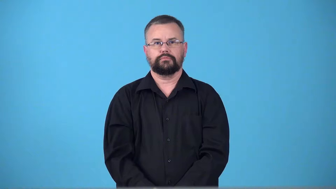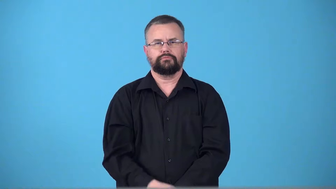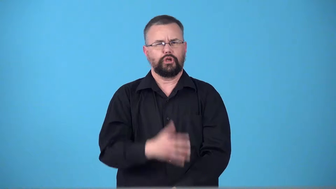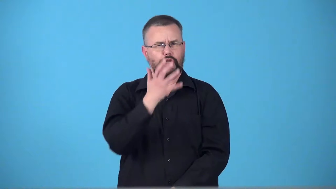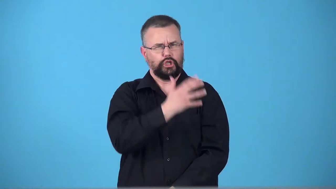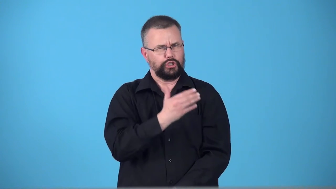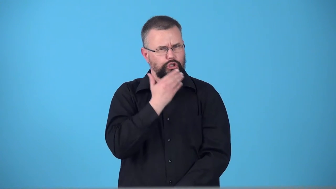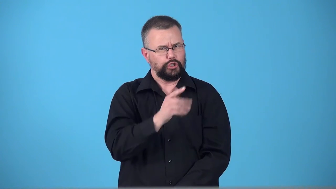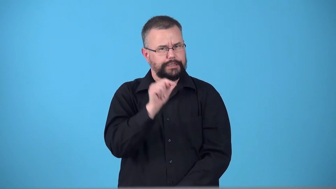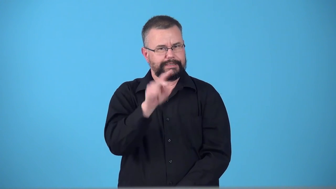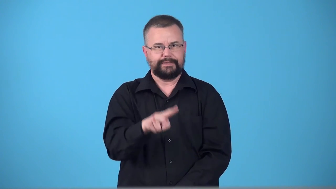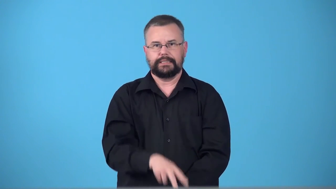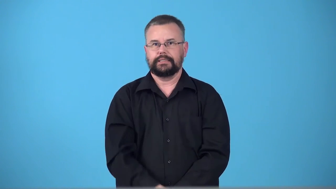telegenic